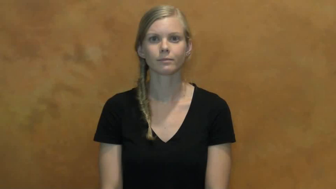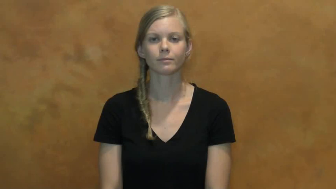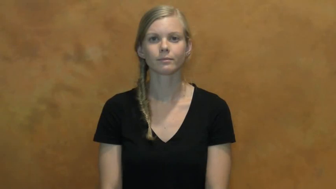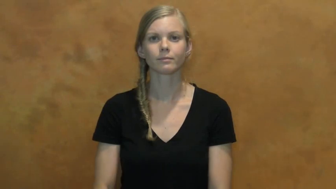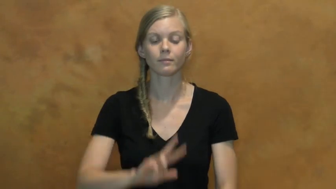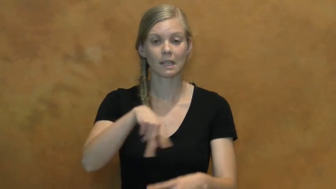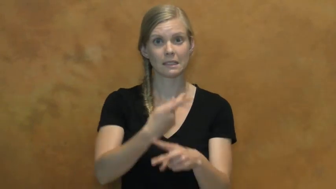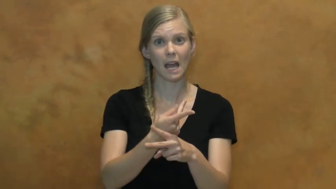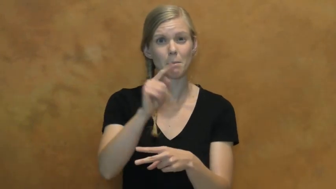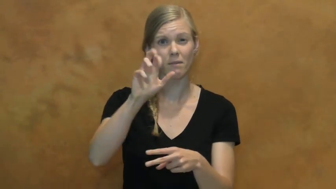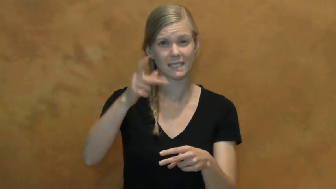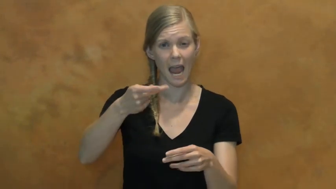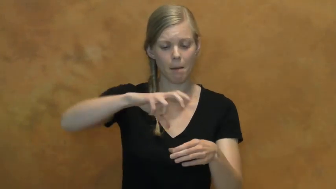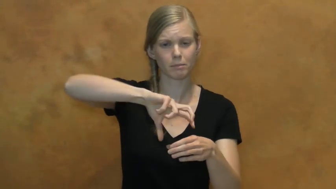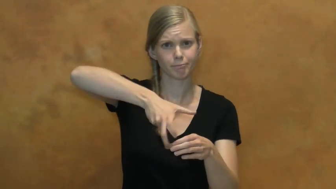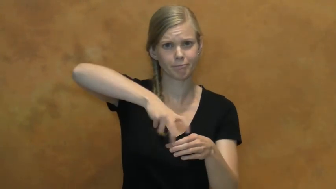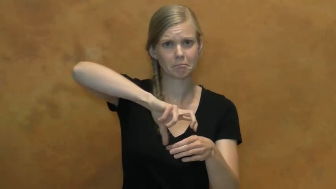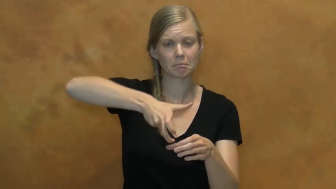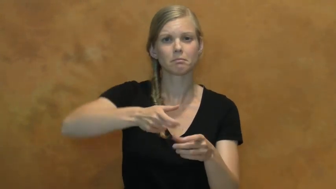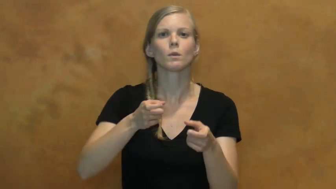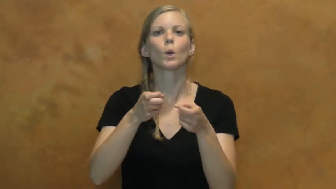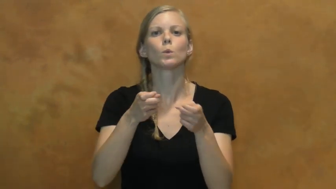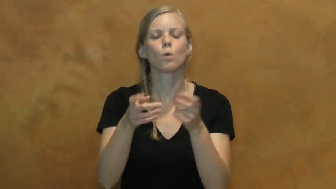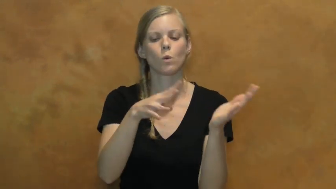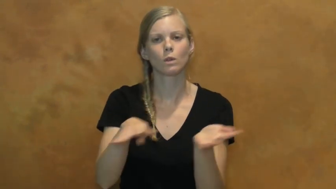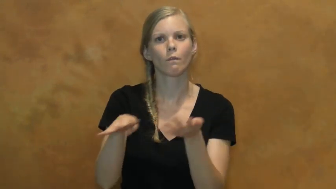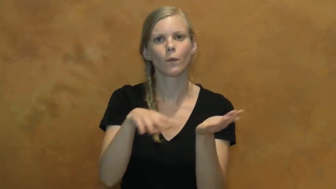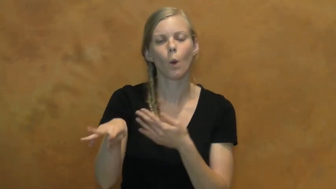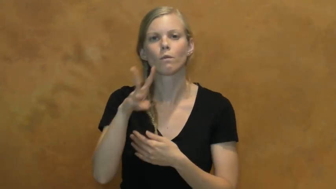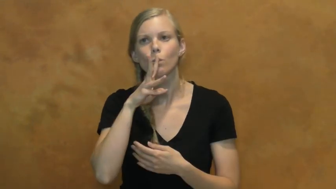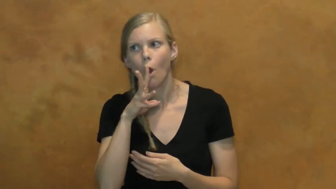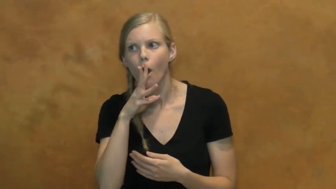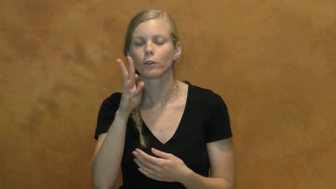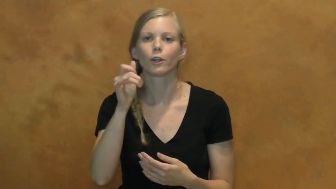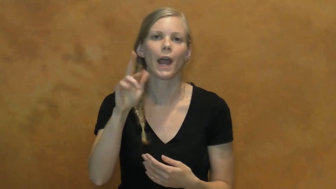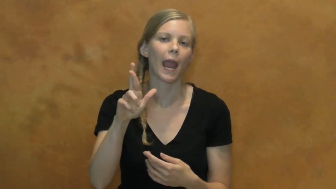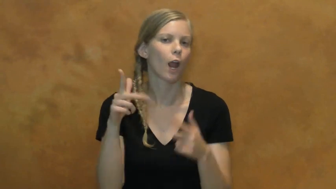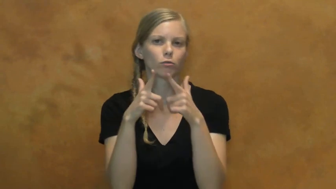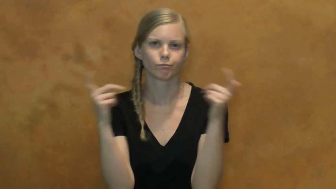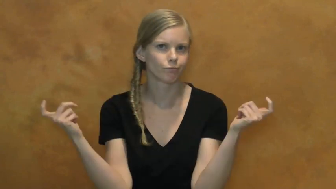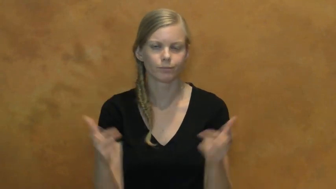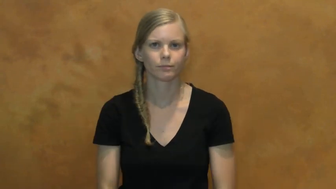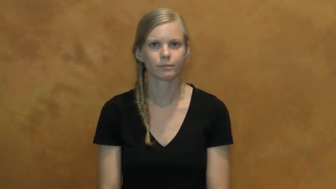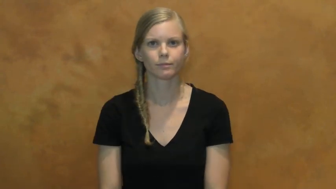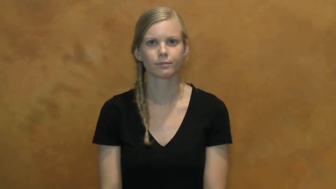valve